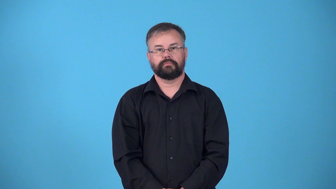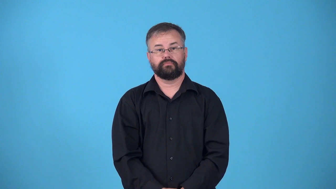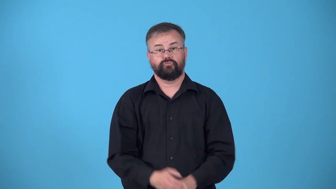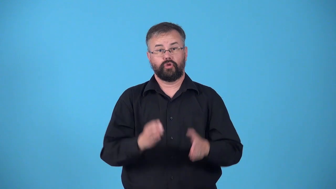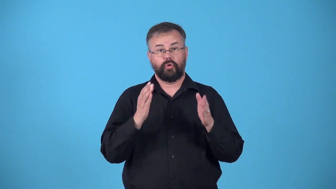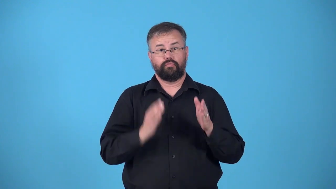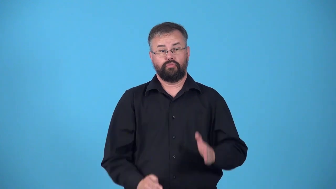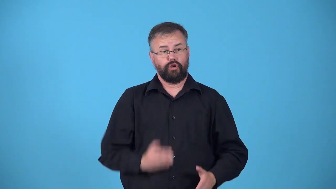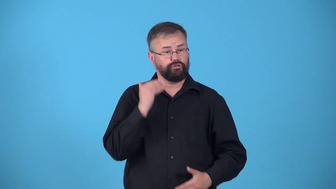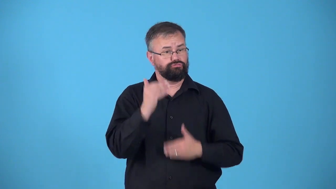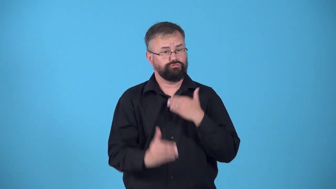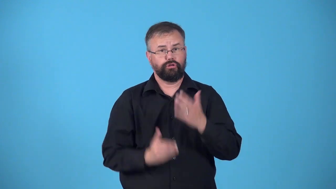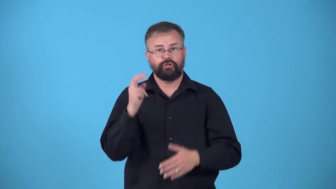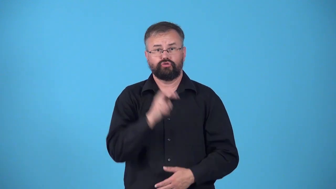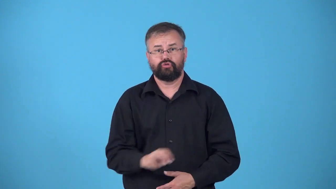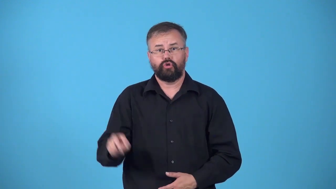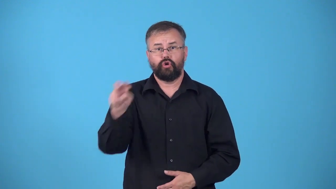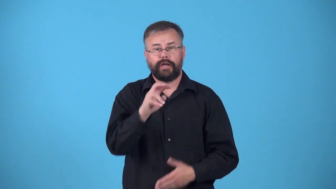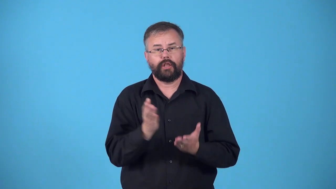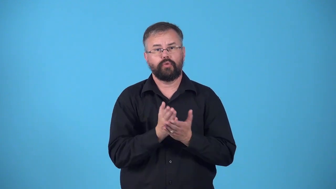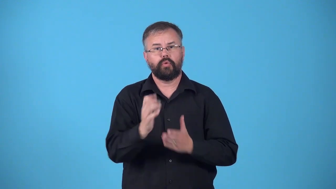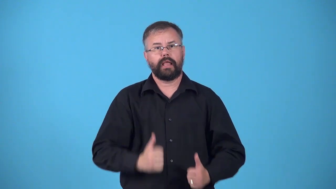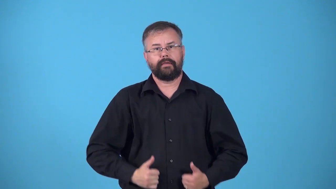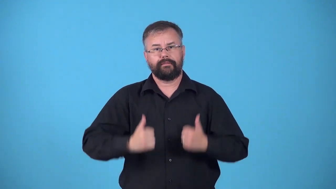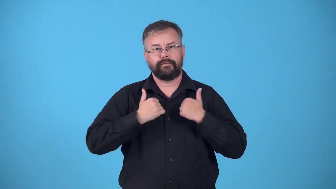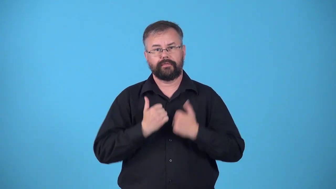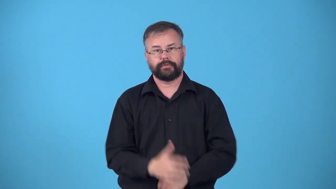odyssey